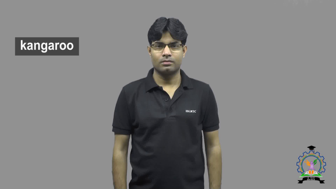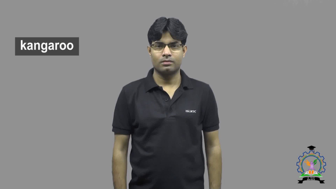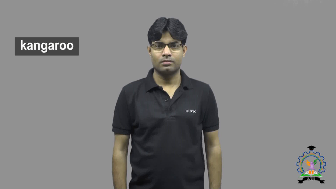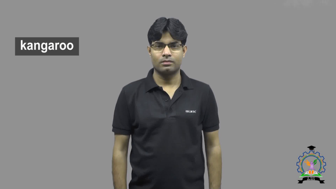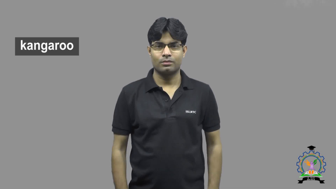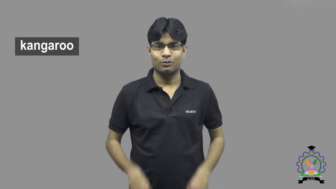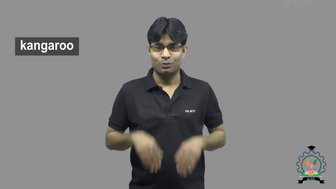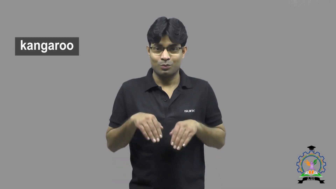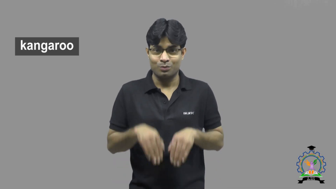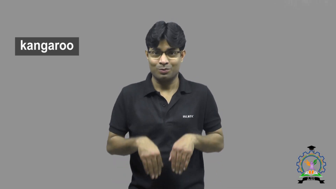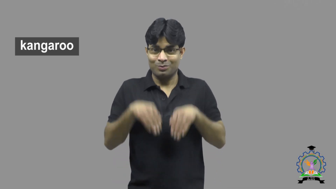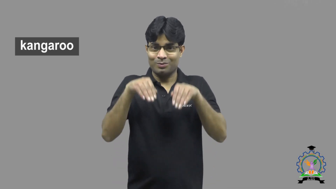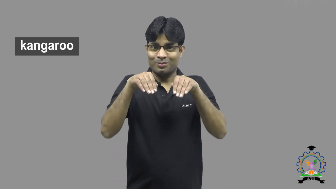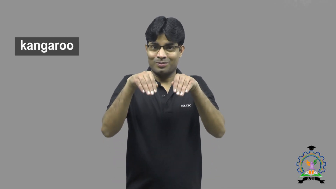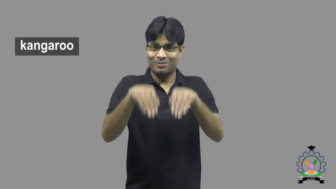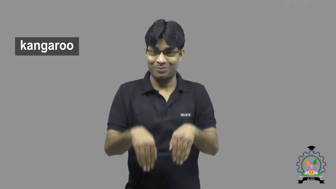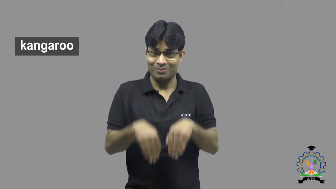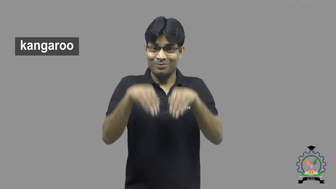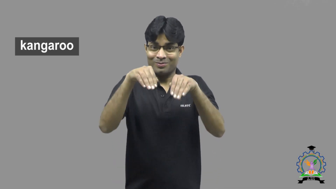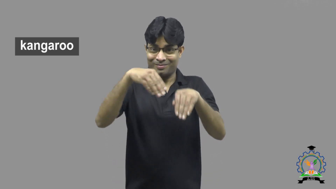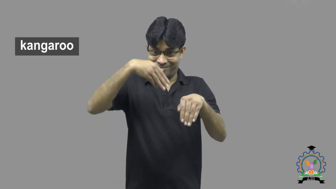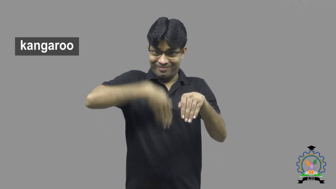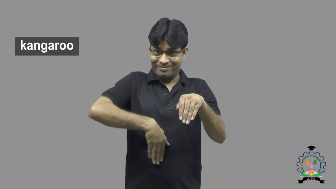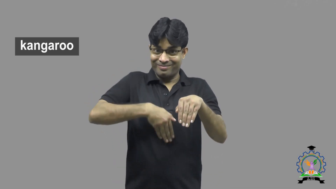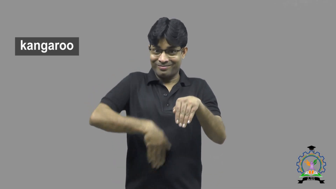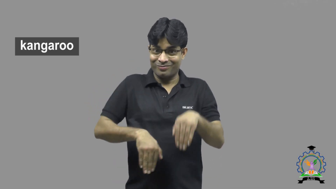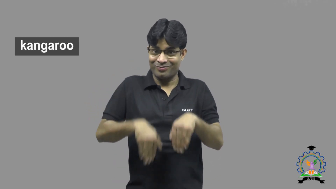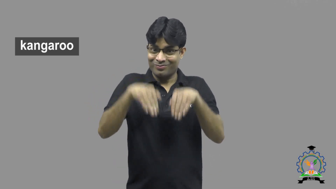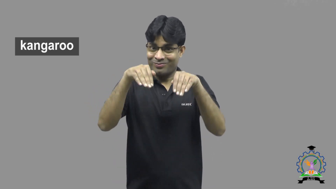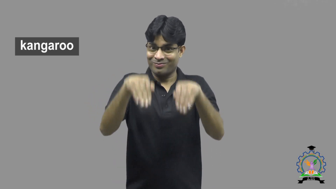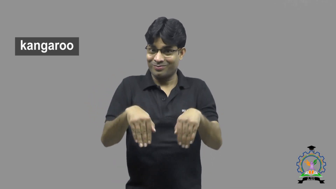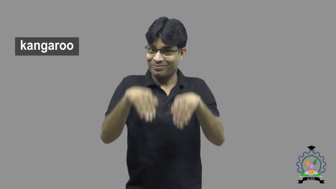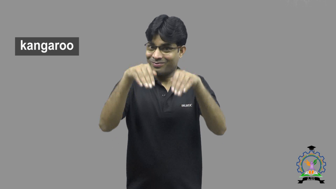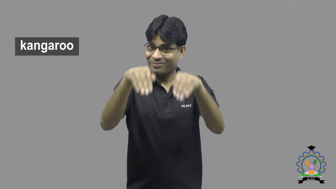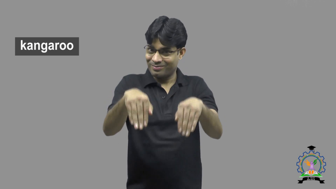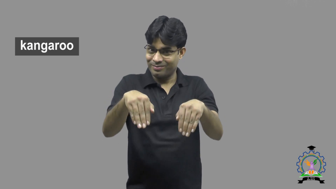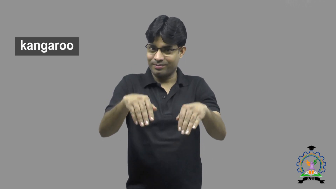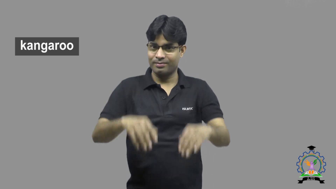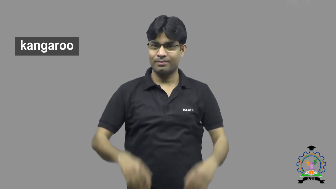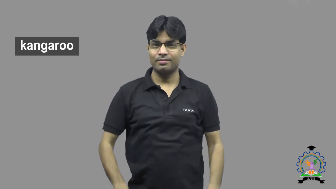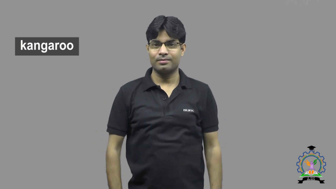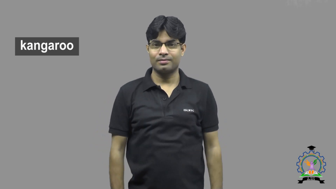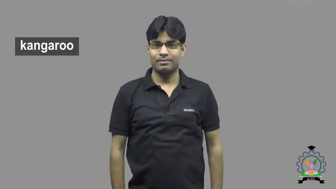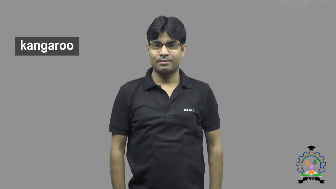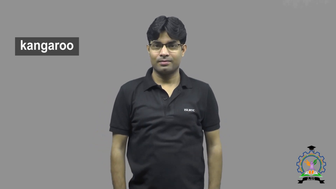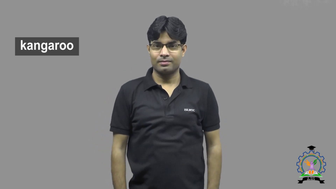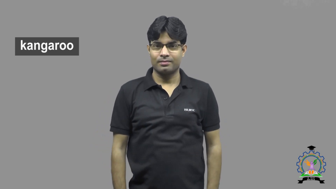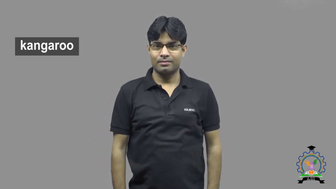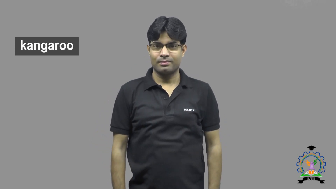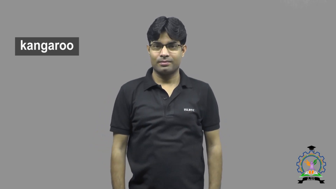kangaroo